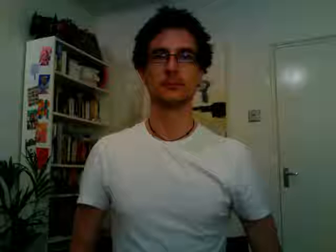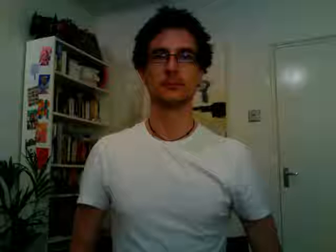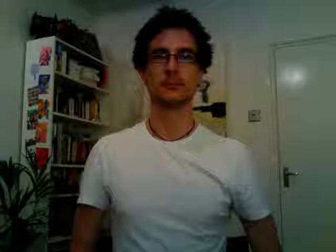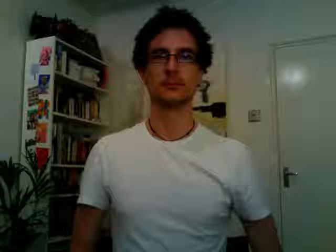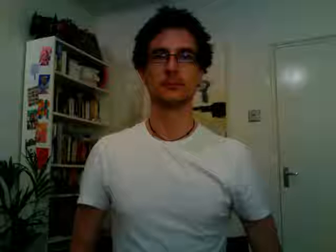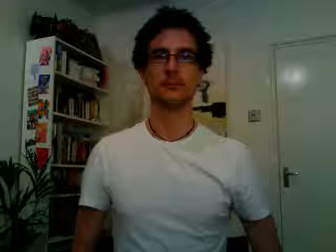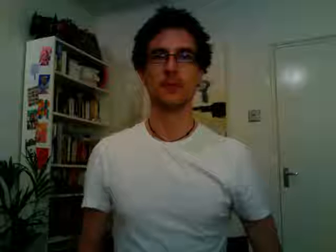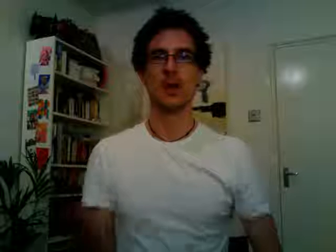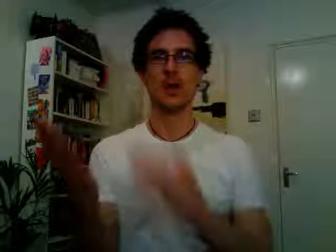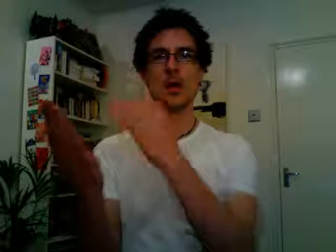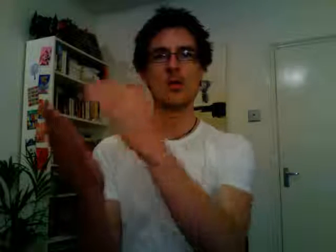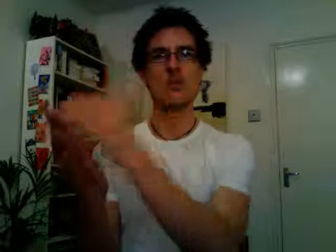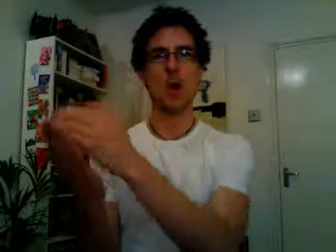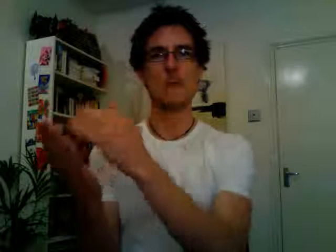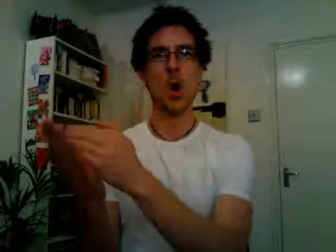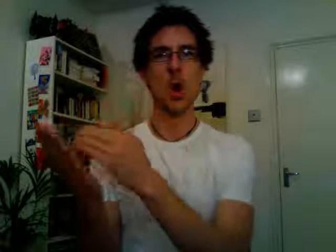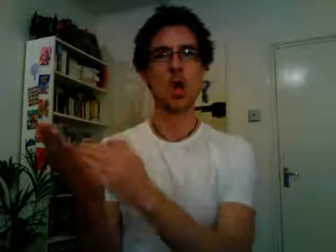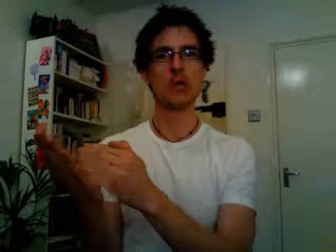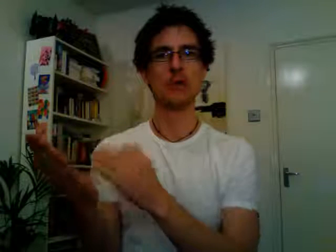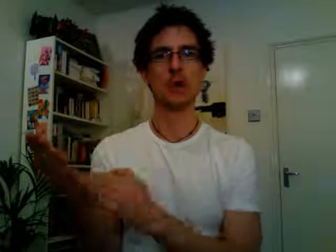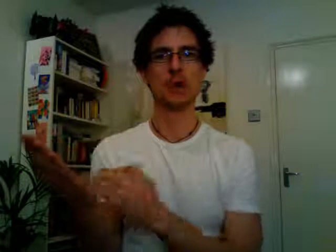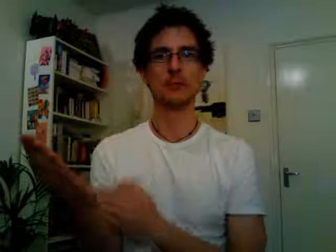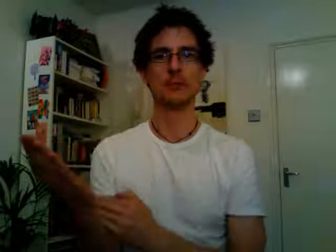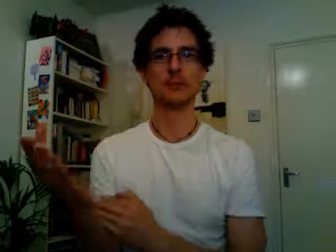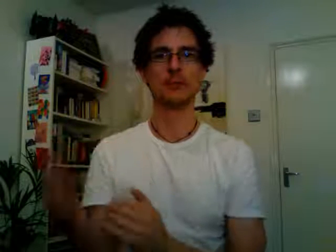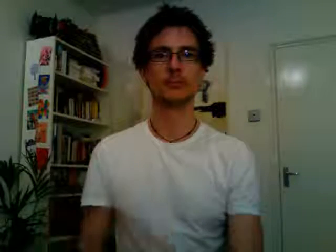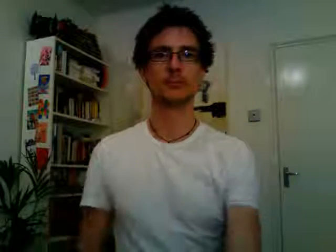report